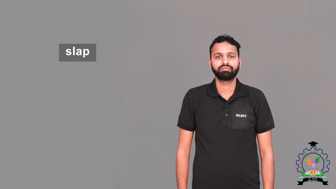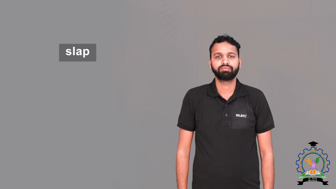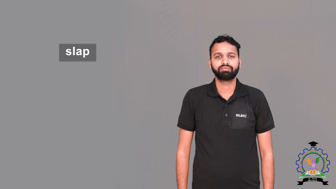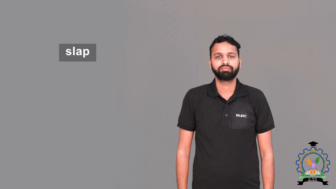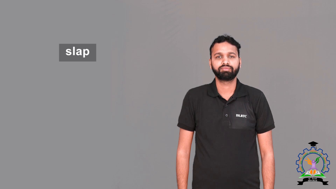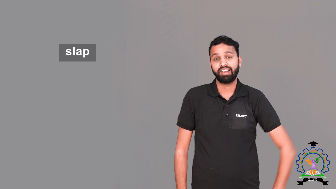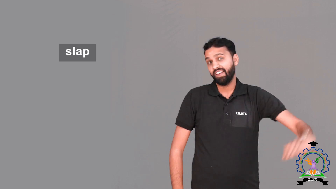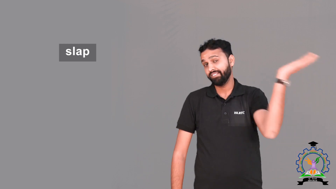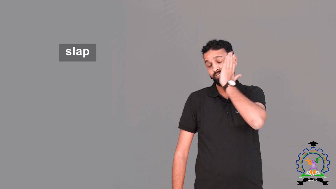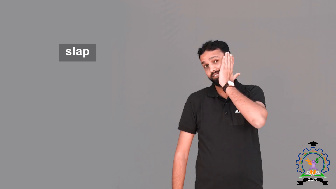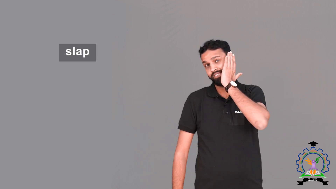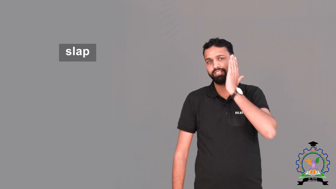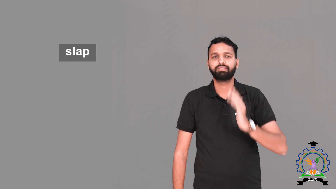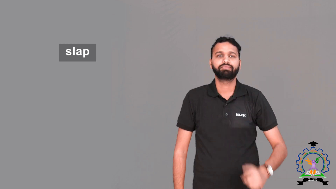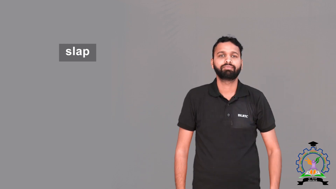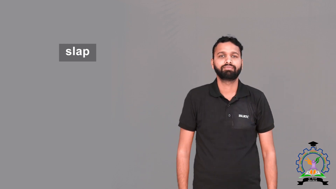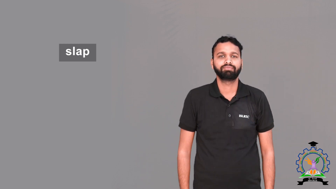slap